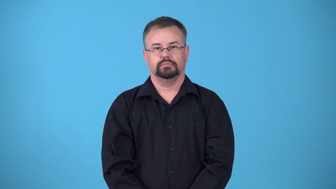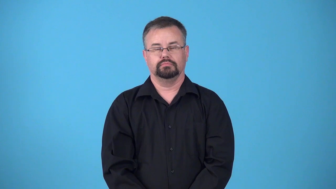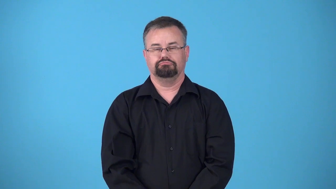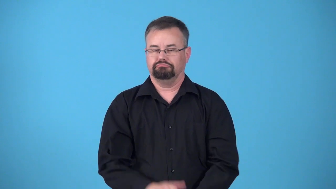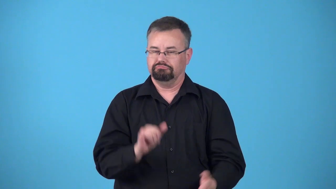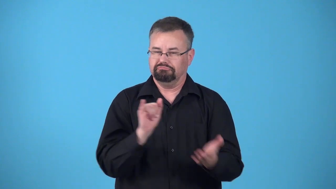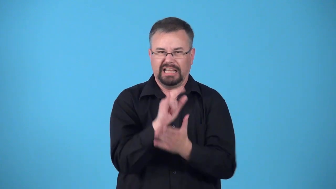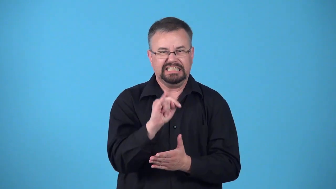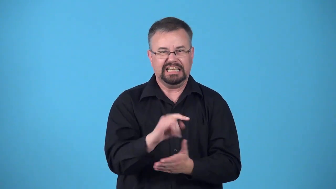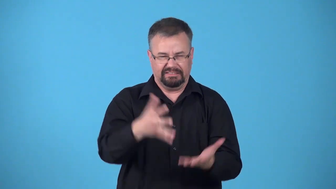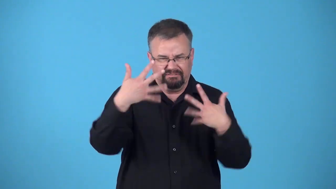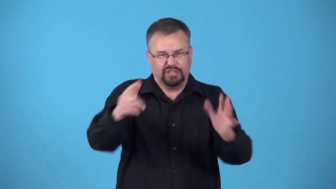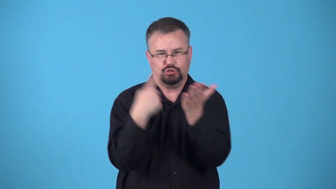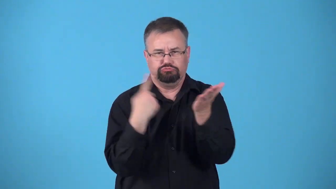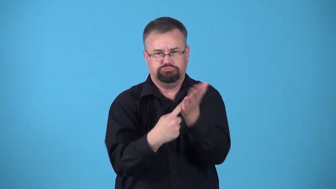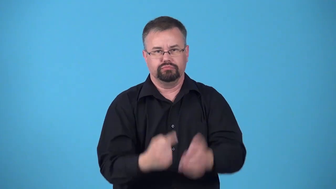no ifs ands or buts, no ifs ands or buts about it